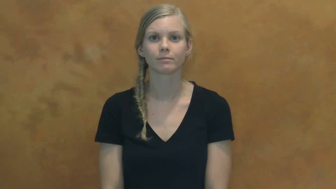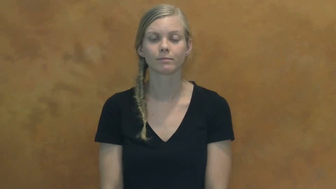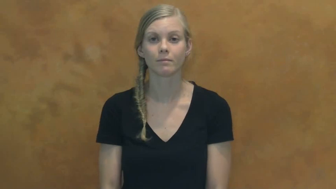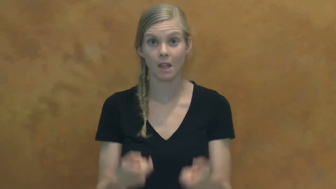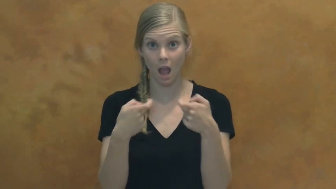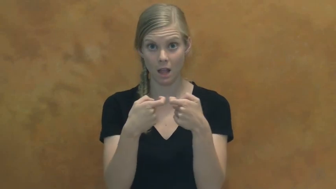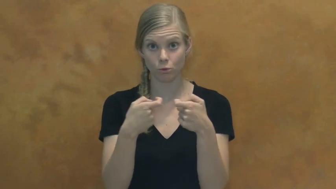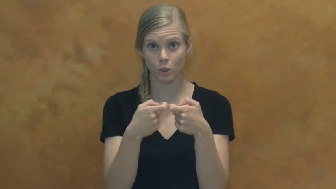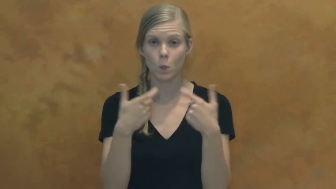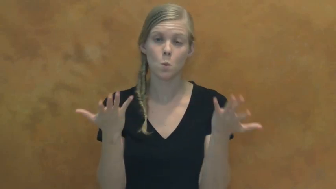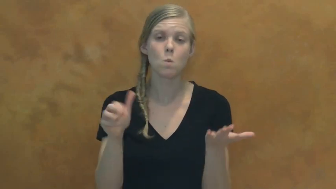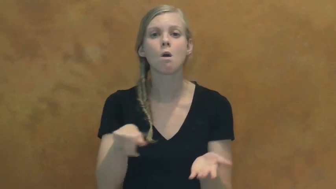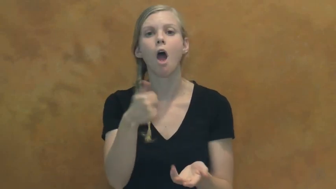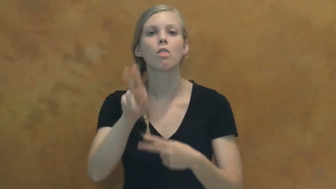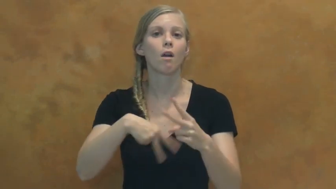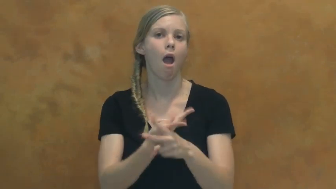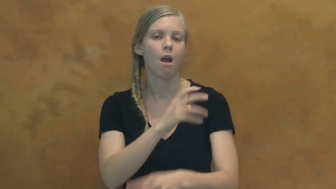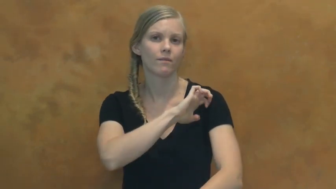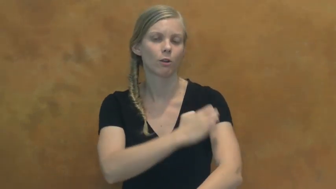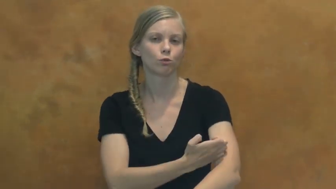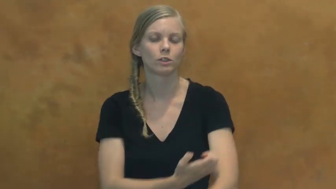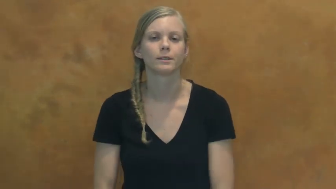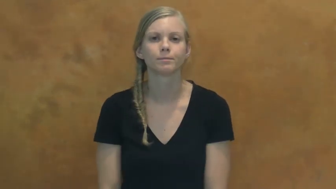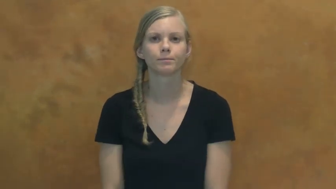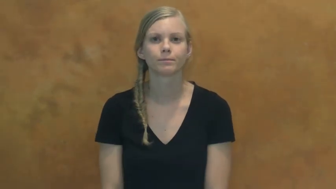power